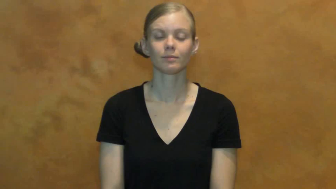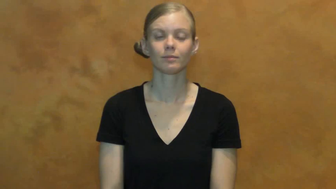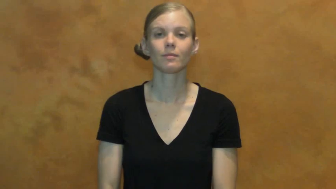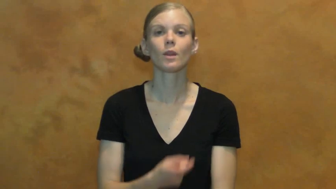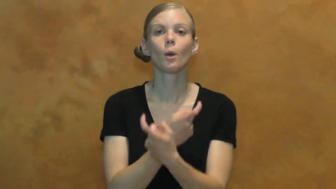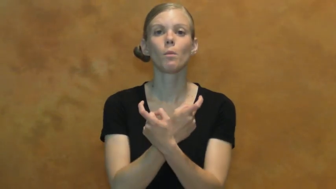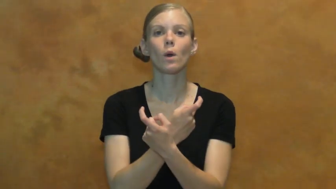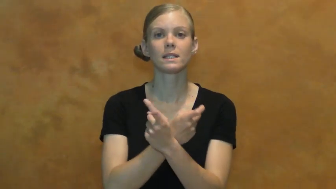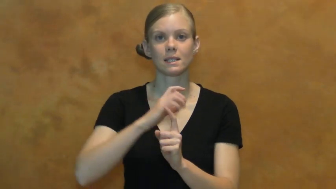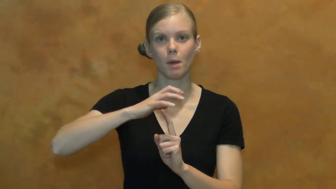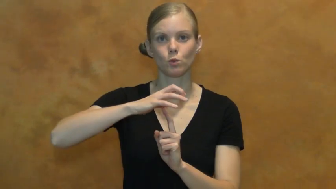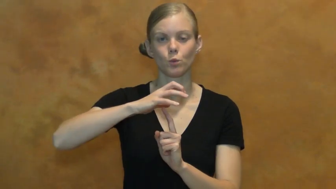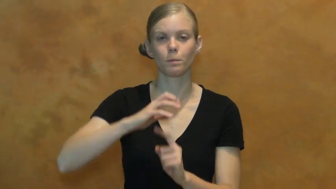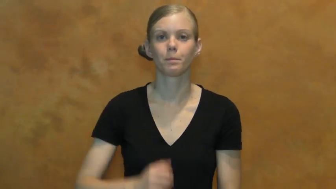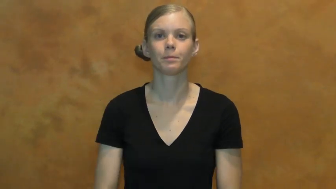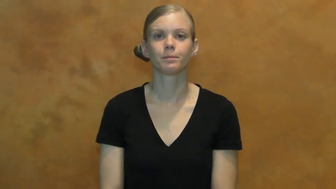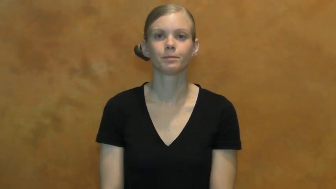poisonous mushroom